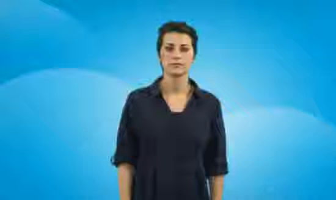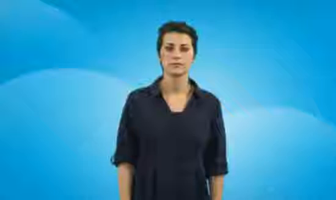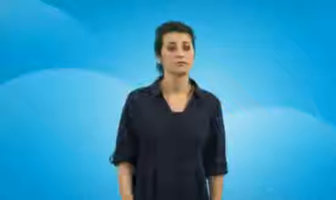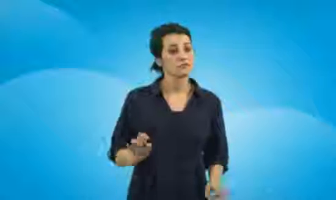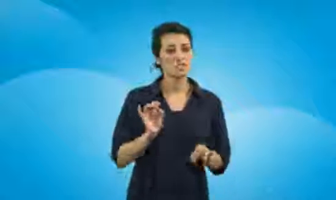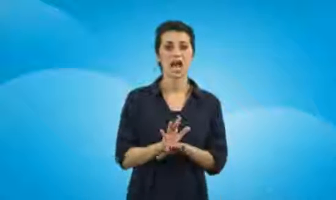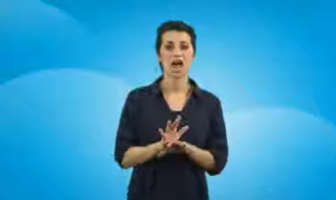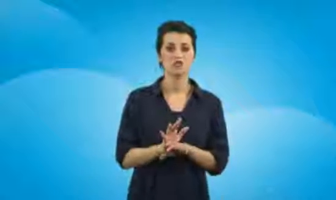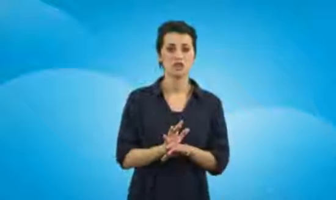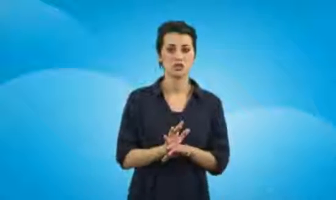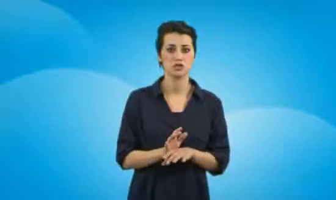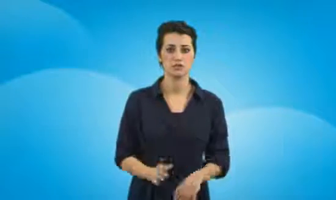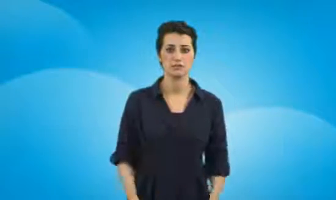Lucky